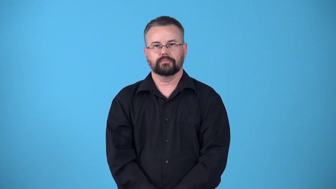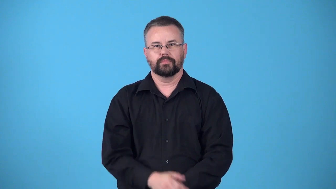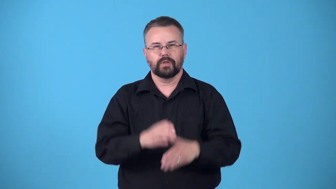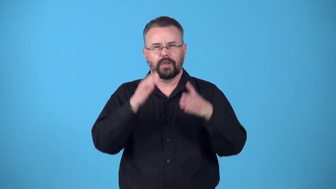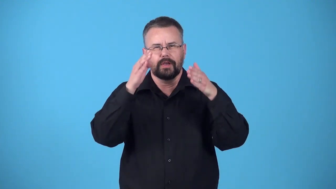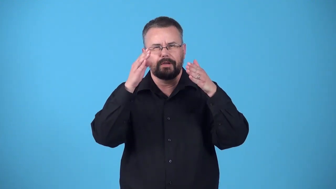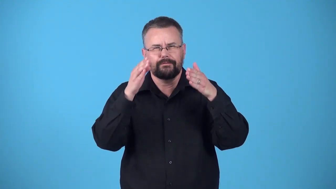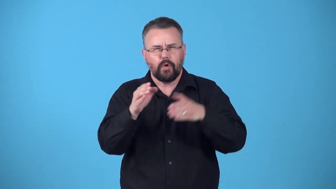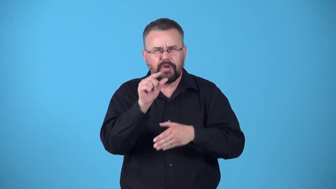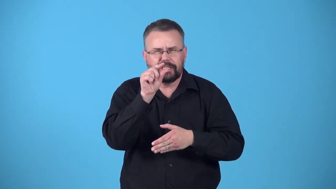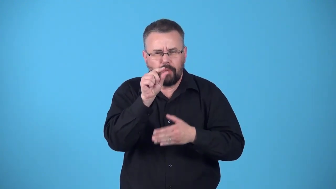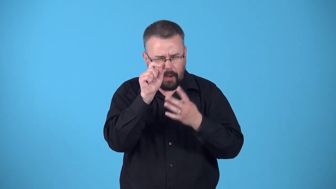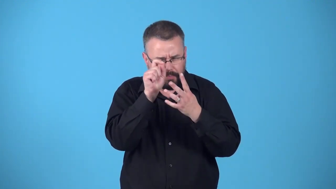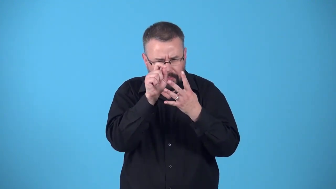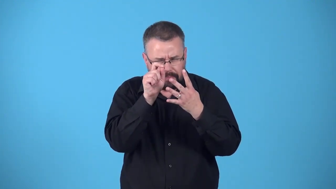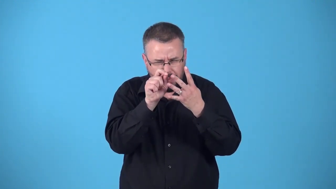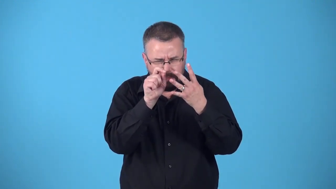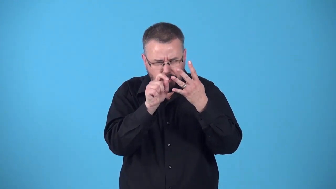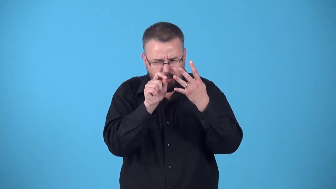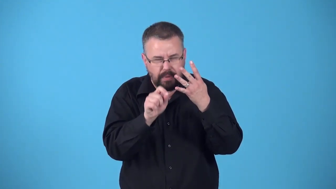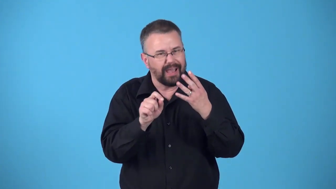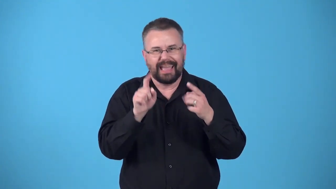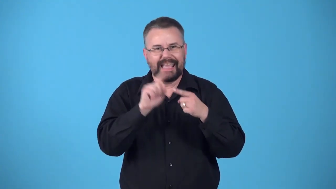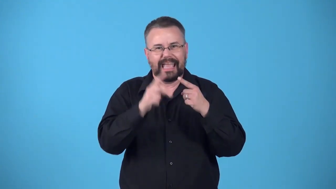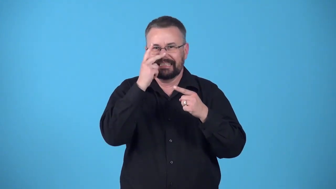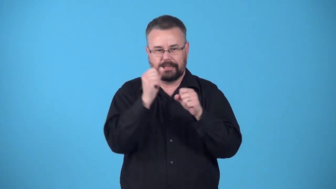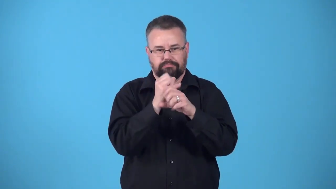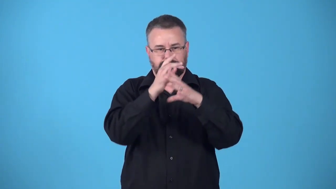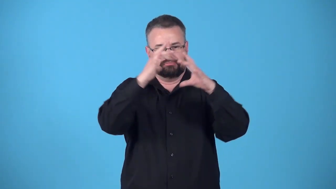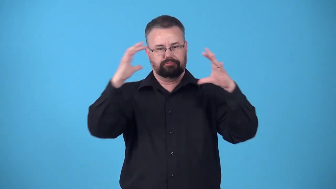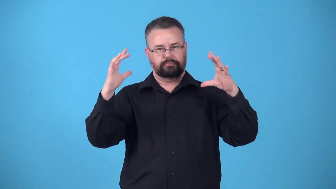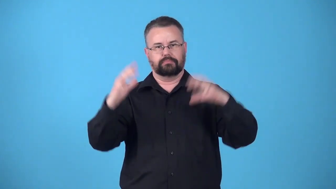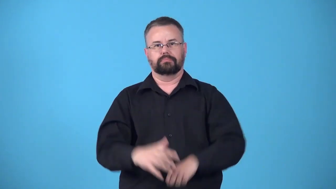can't see the forest for its trees